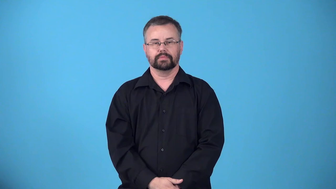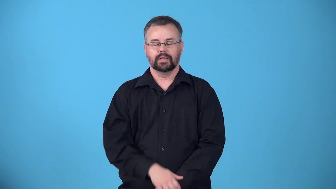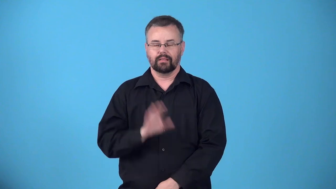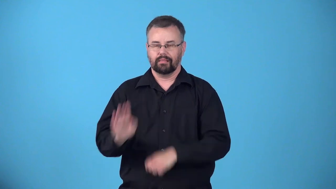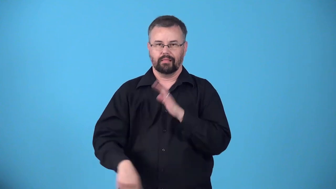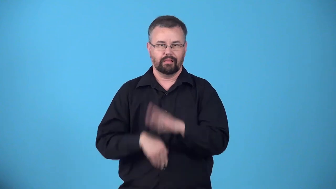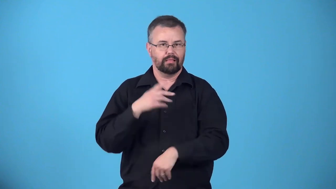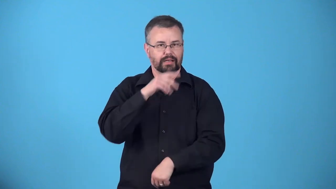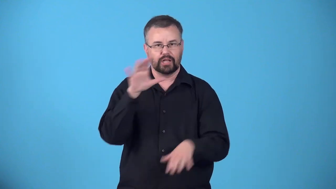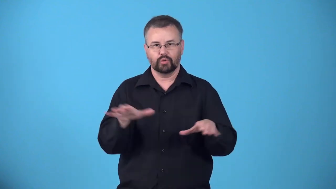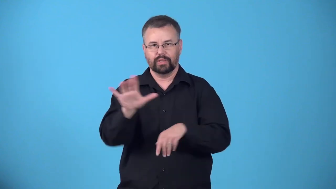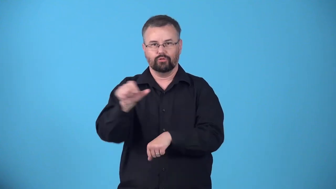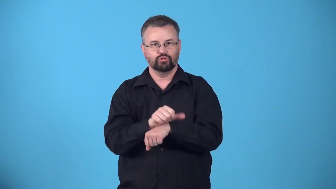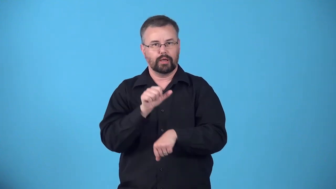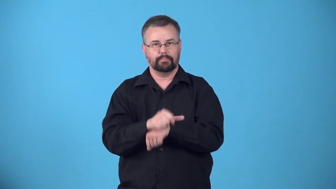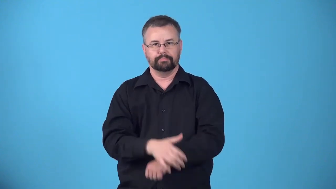asleep at the switch, asleep at the wheel